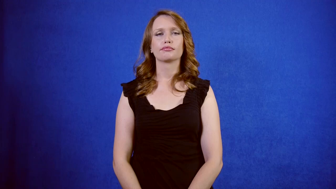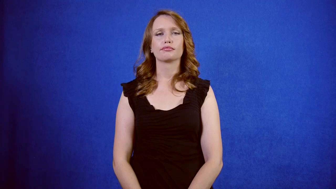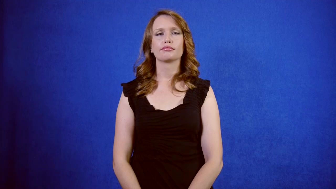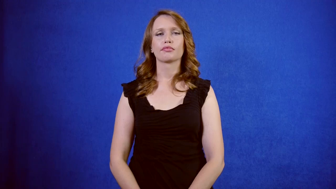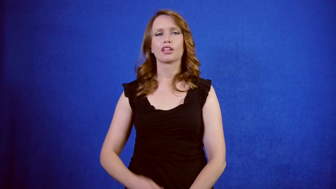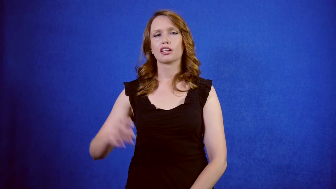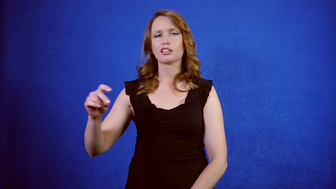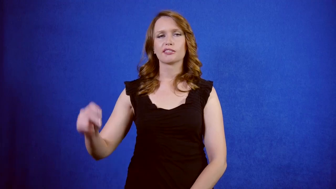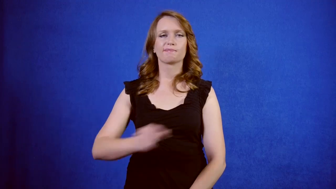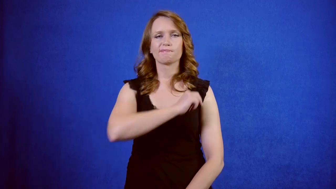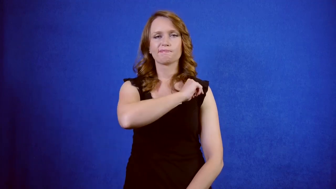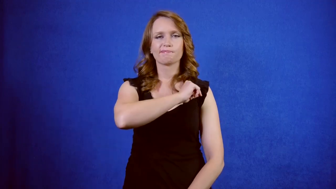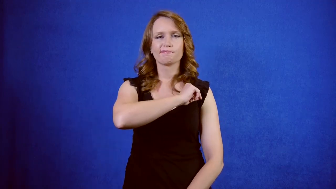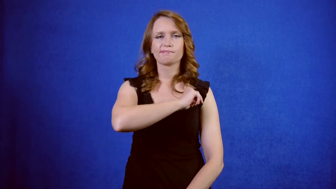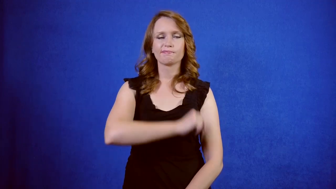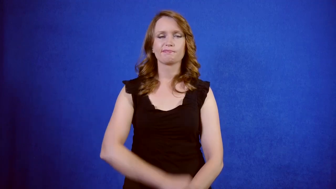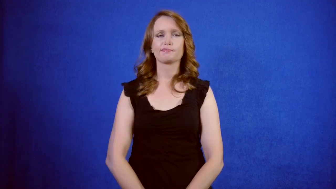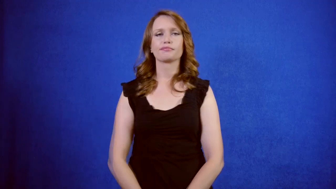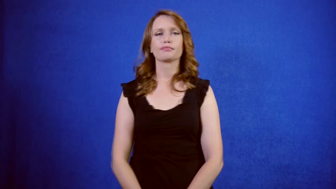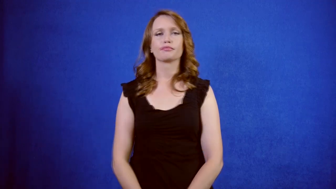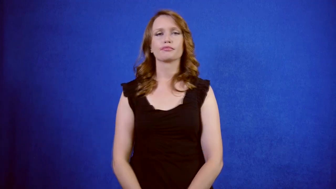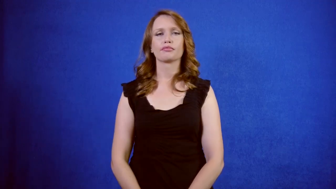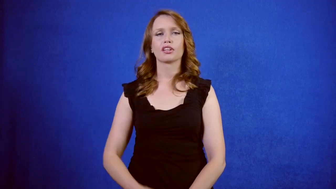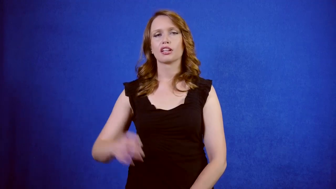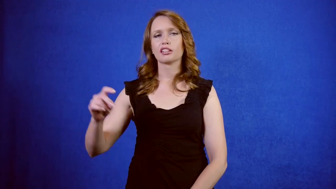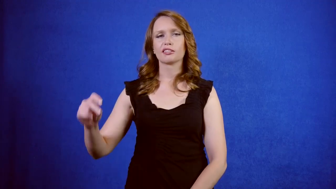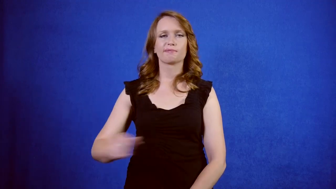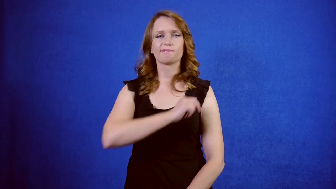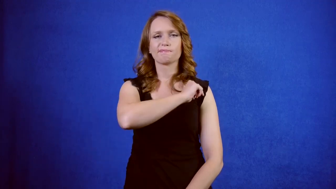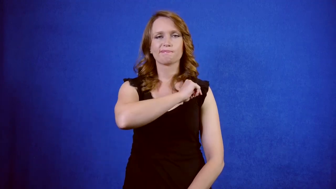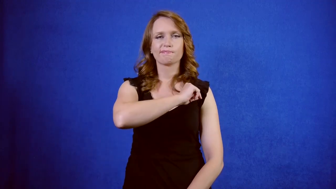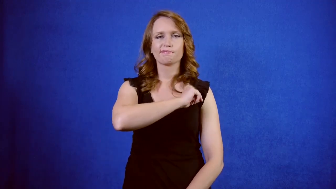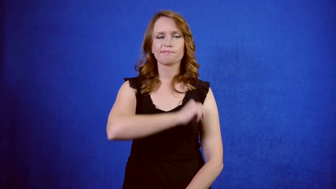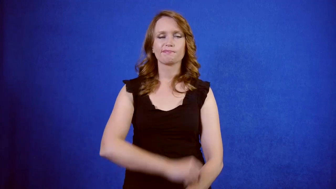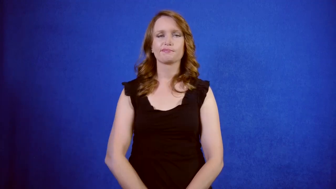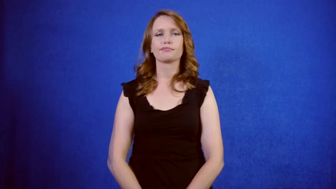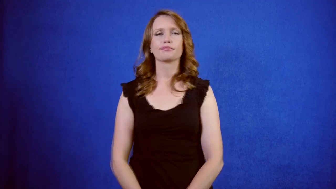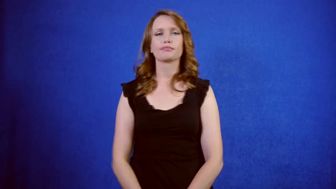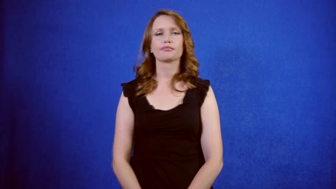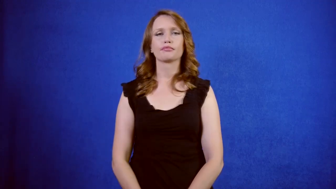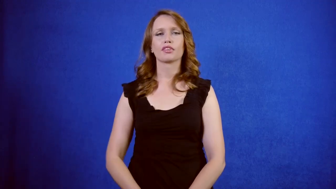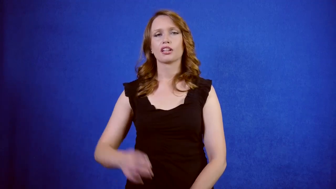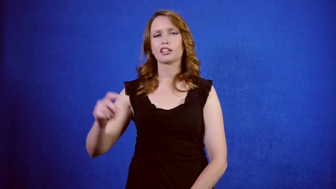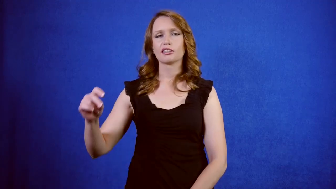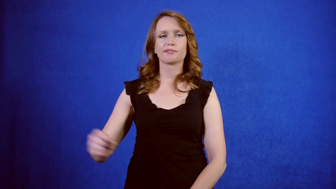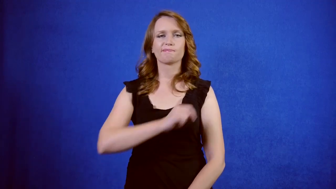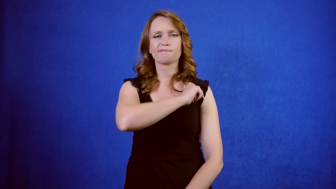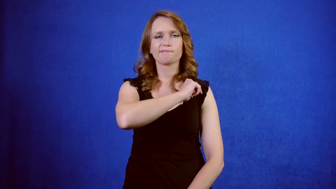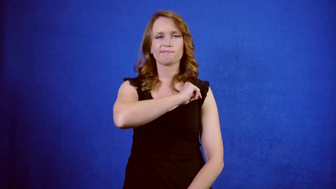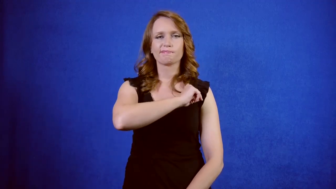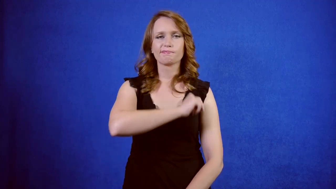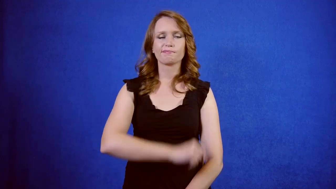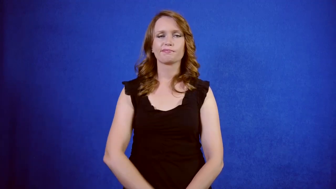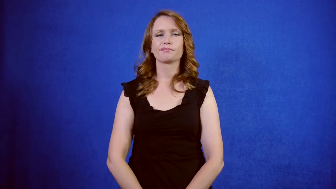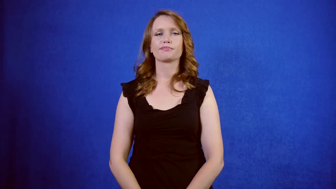Darn it